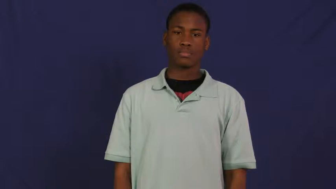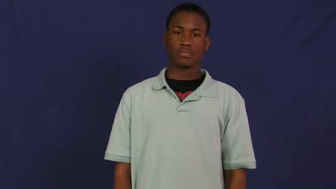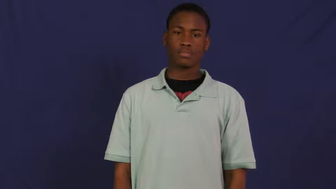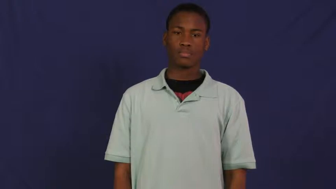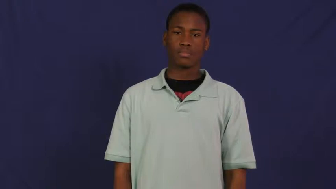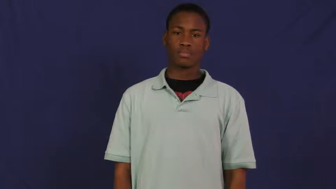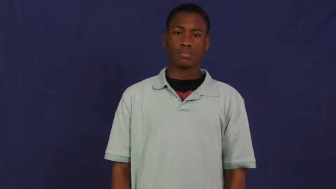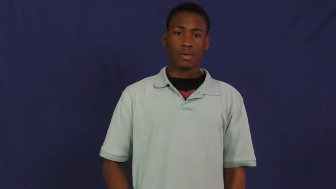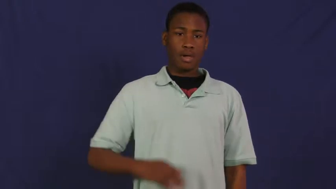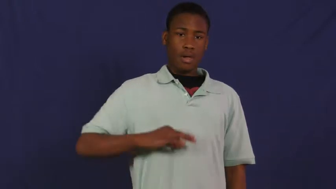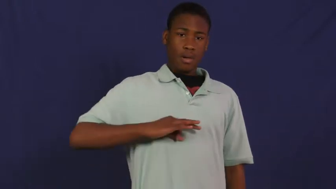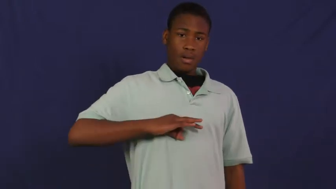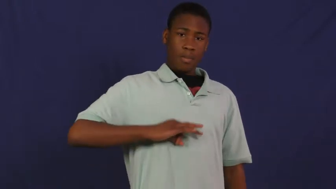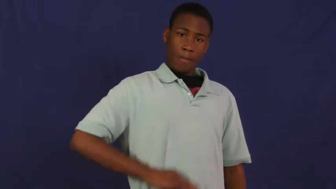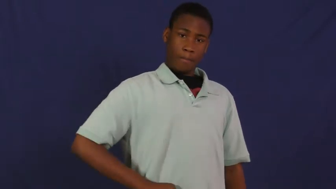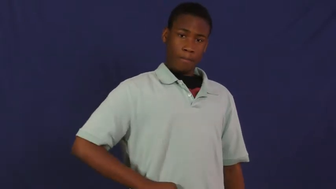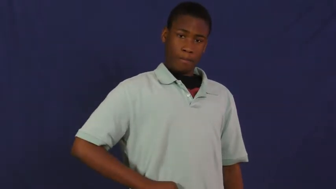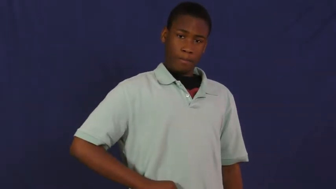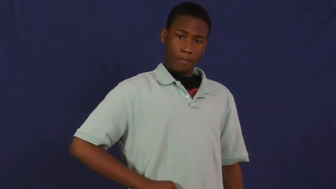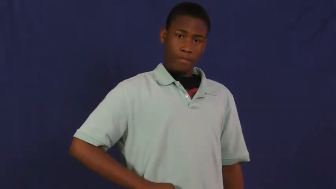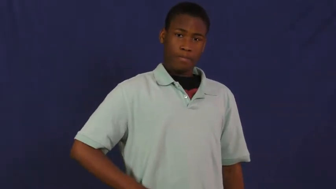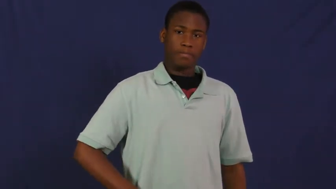profit